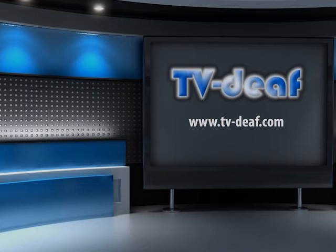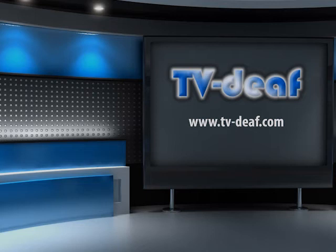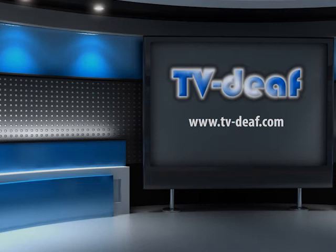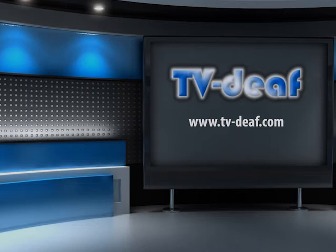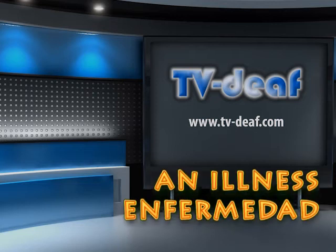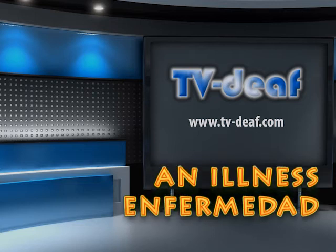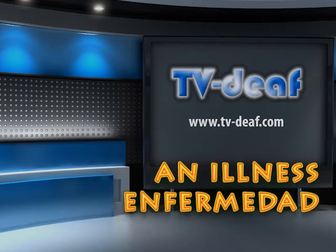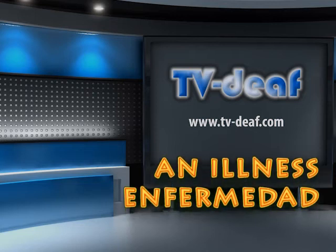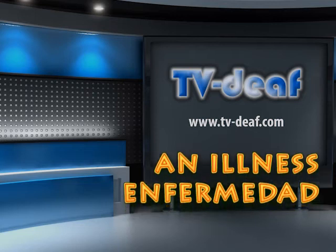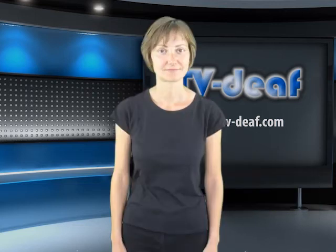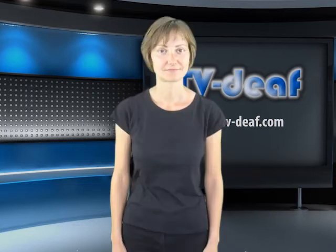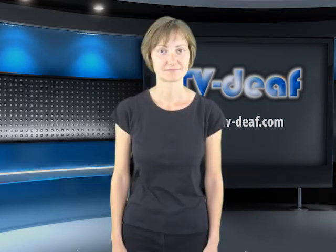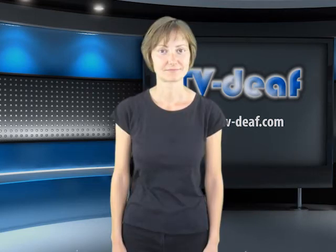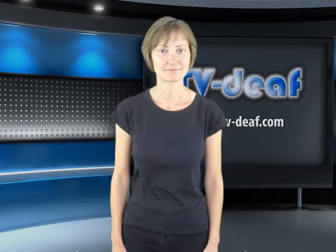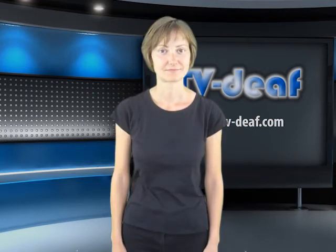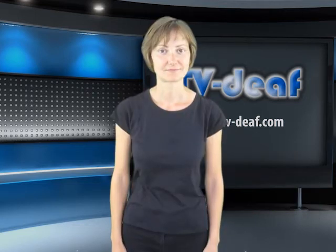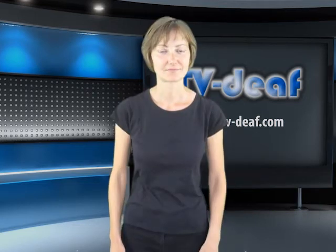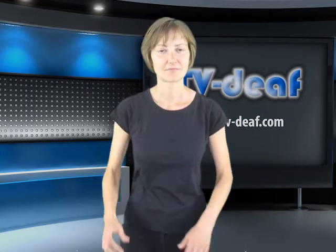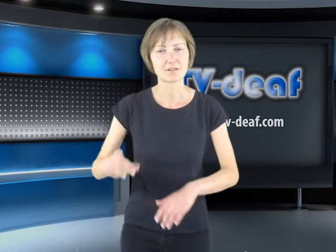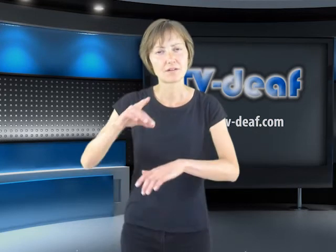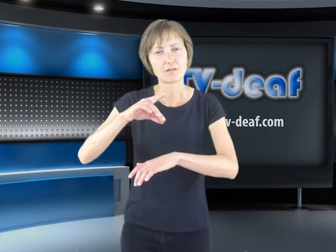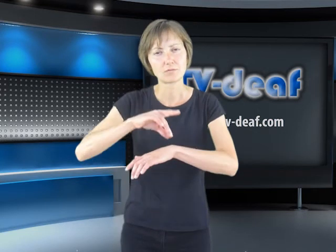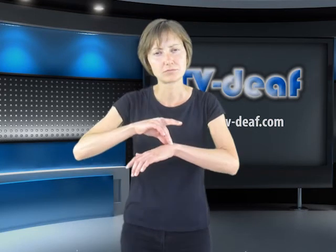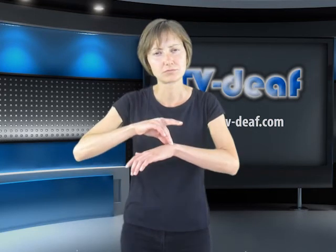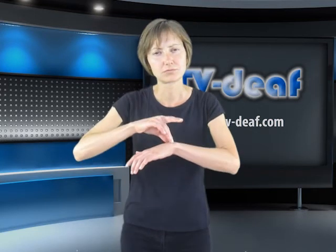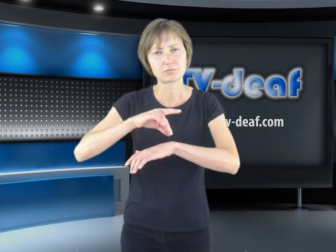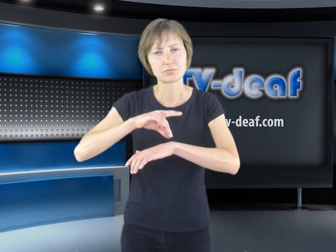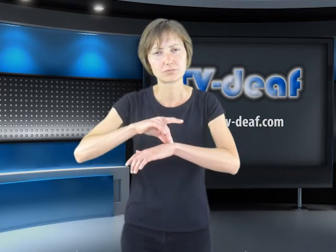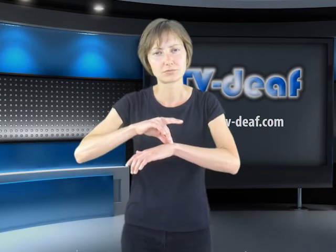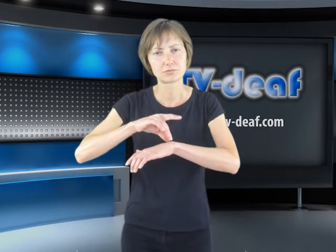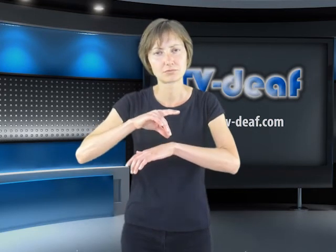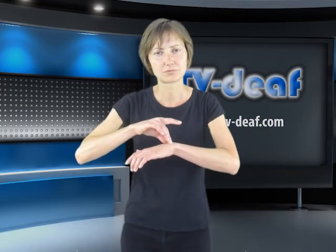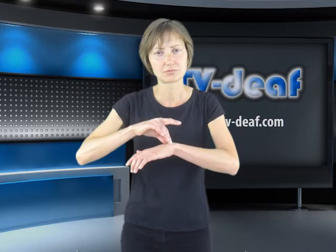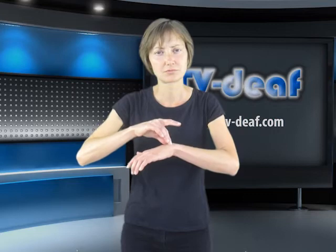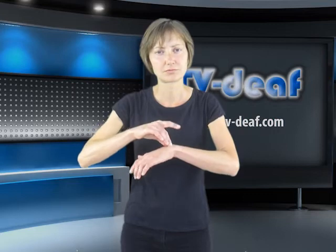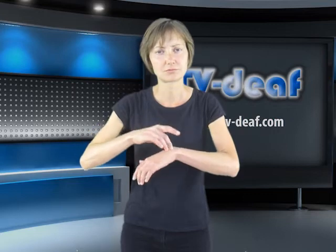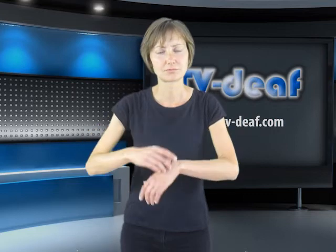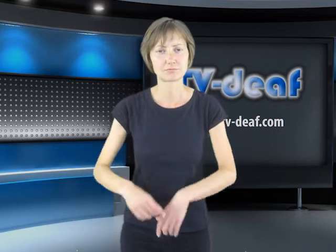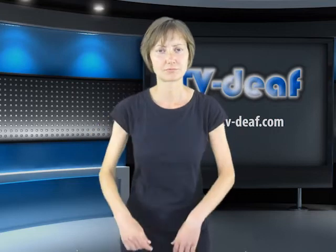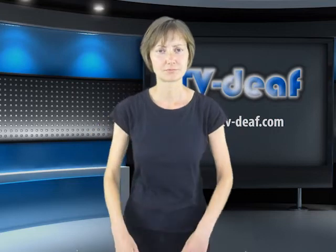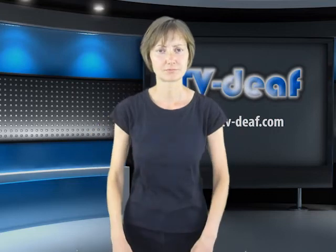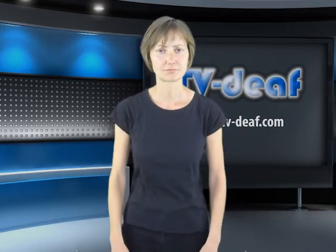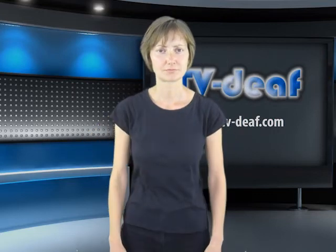An Illness